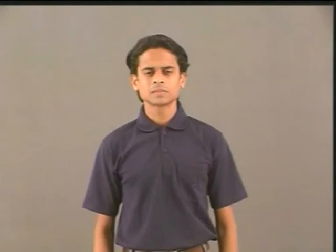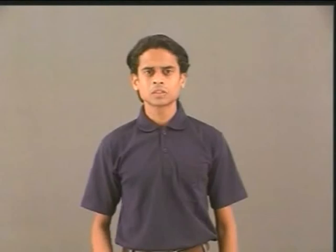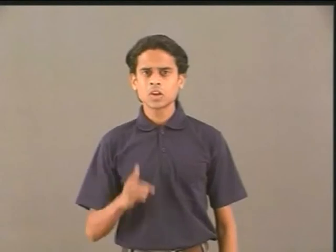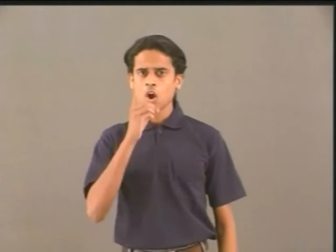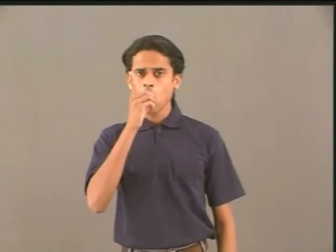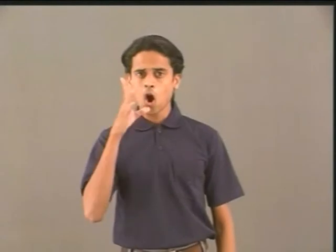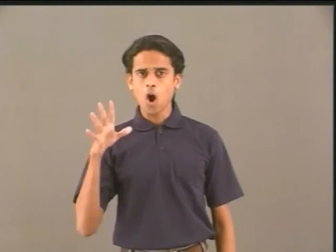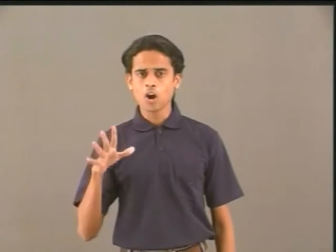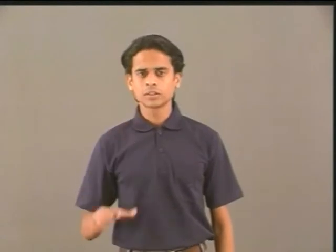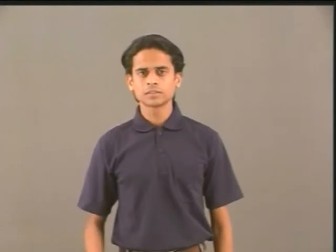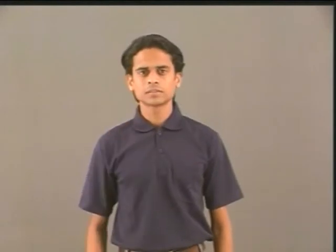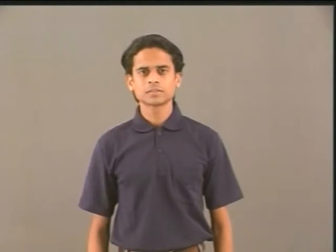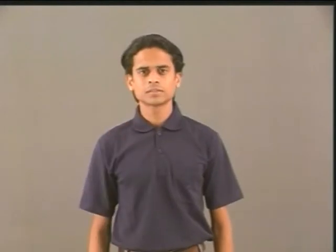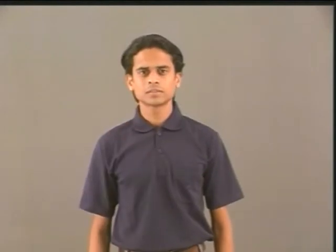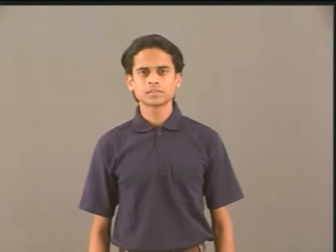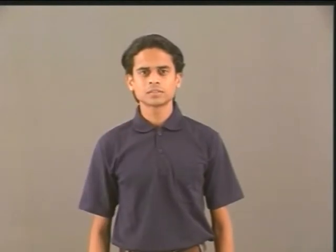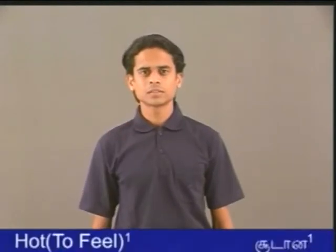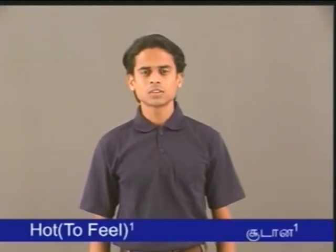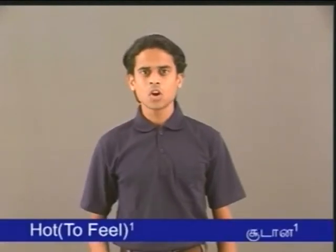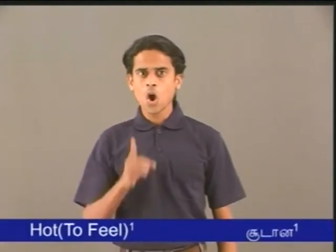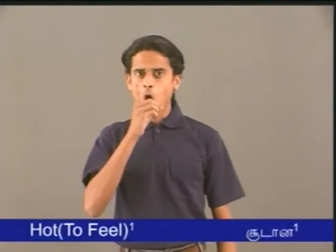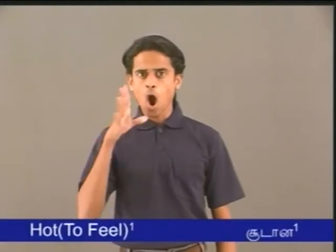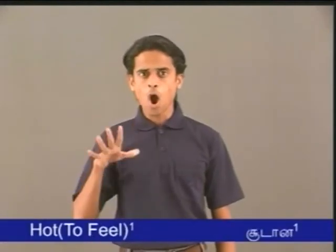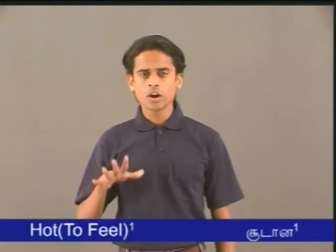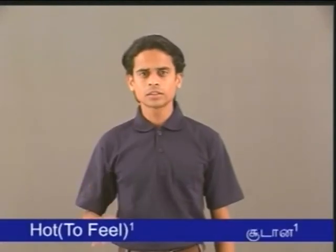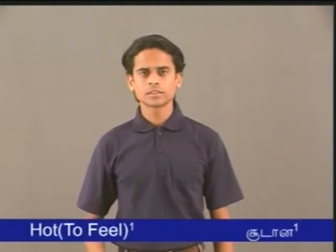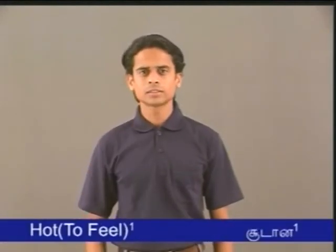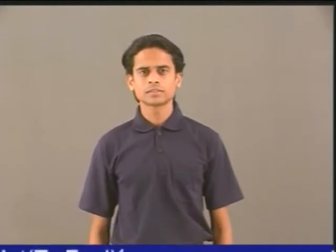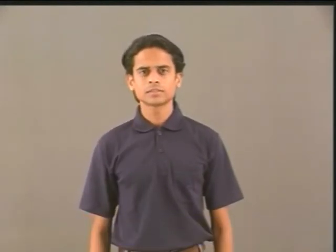hot (to feel)